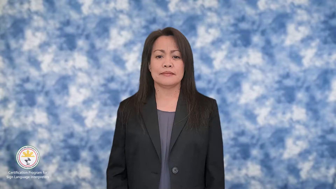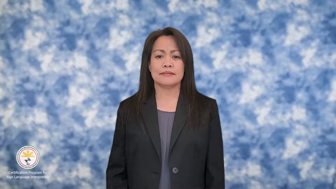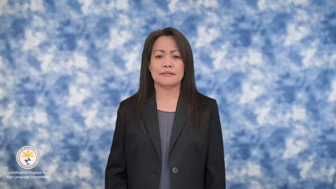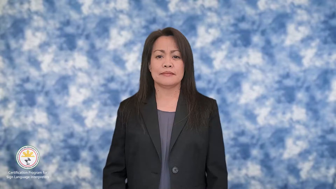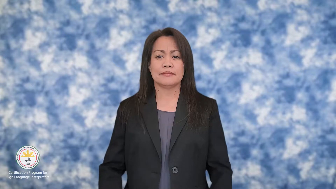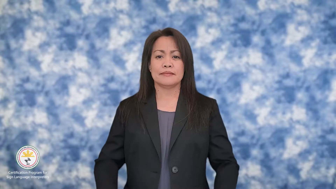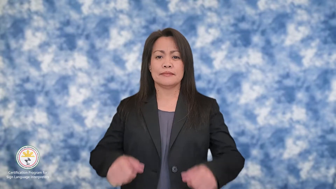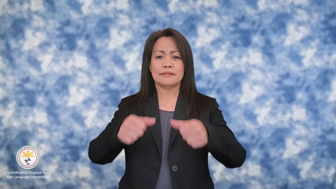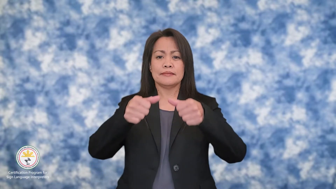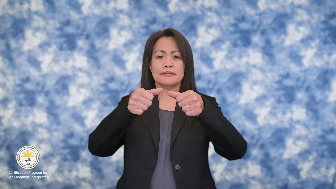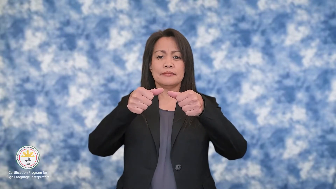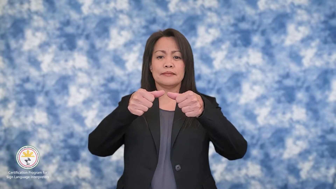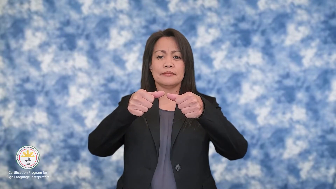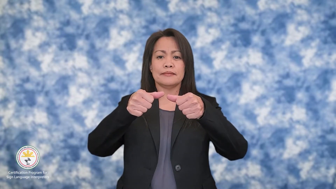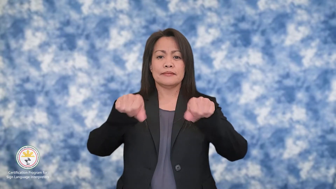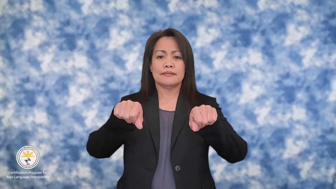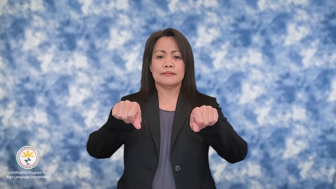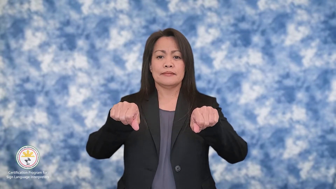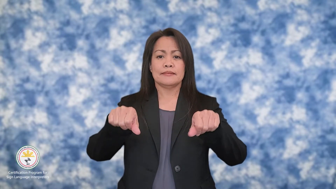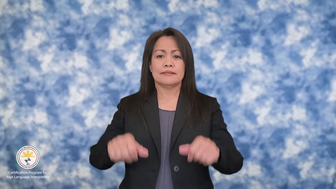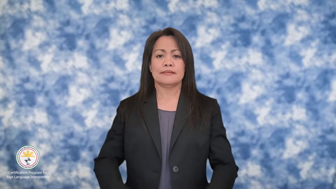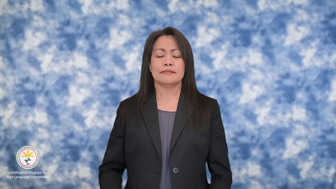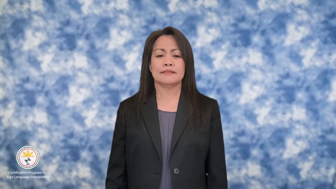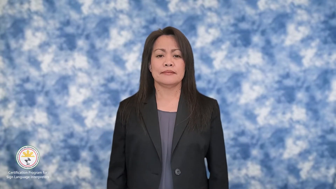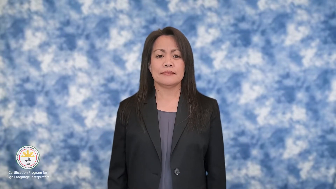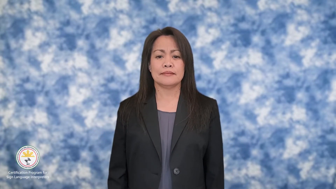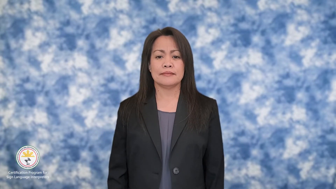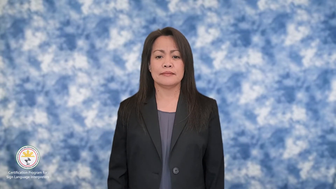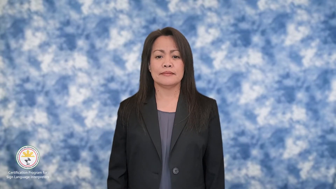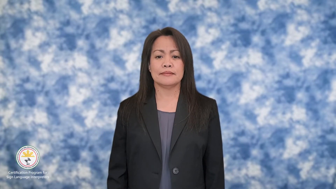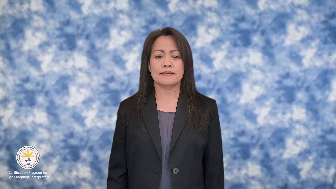Deposit